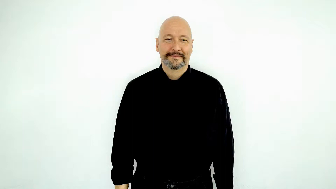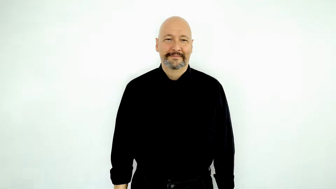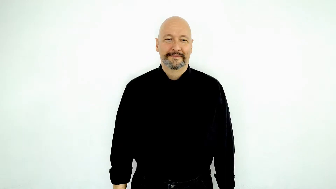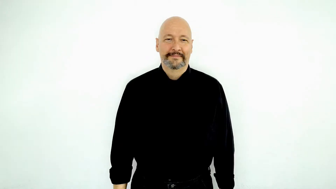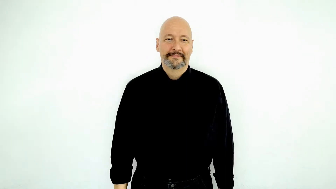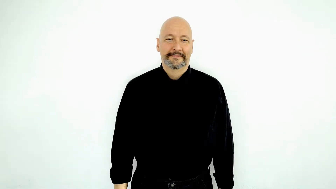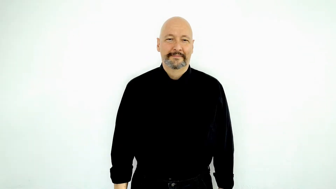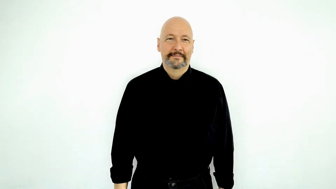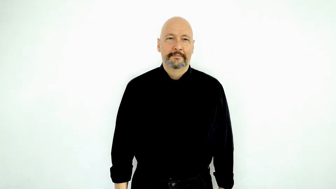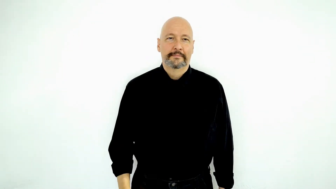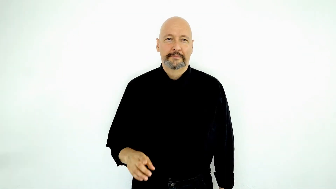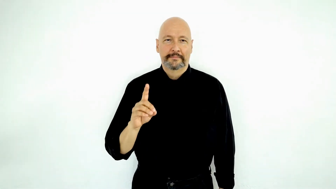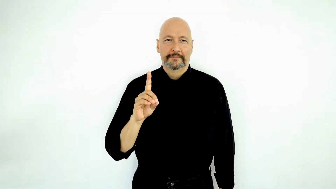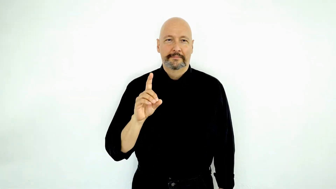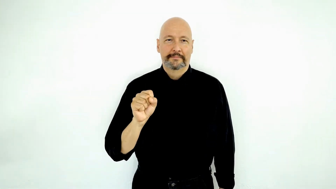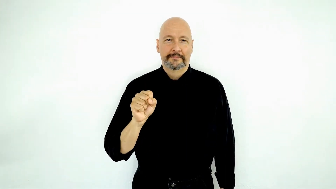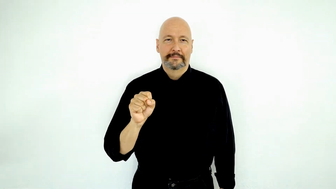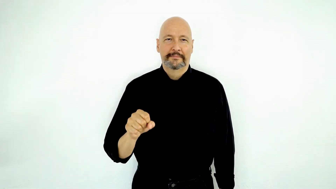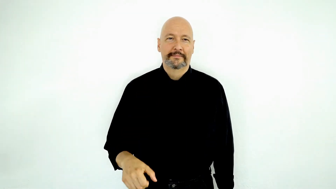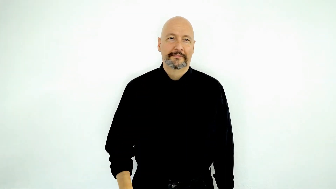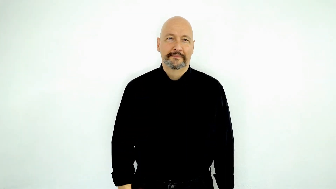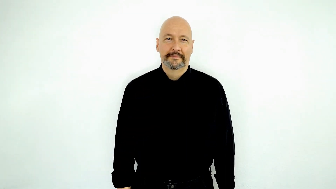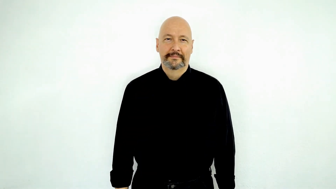Drugstore [DS]